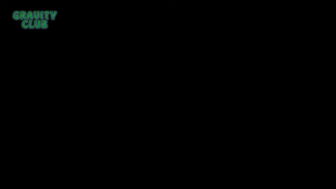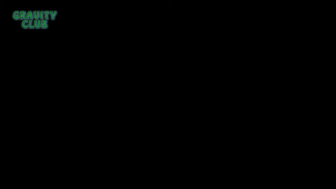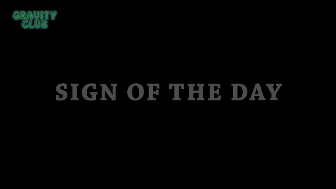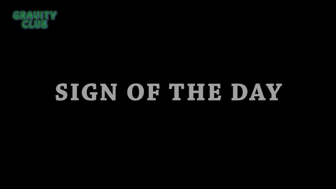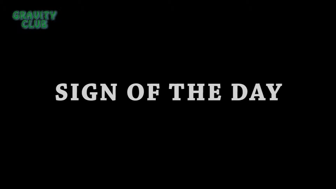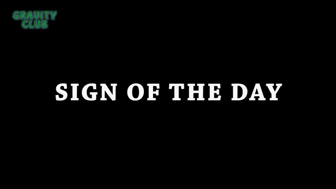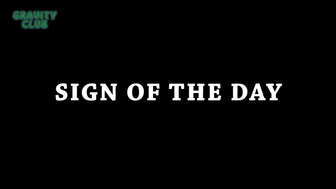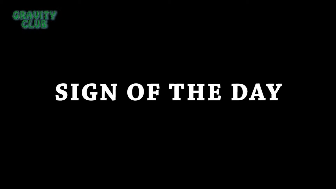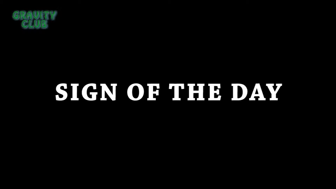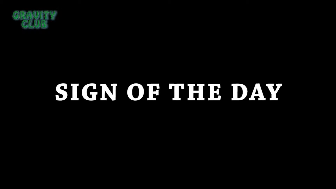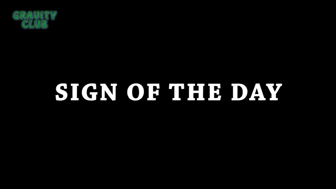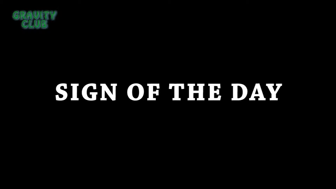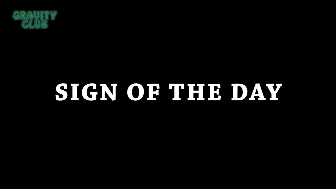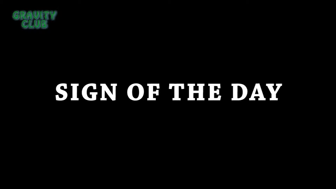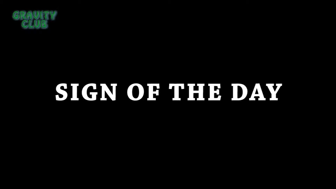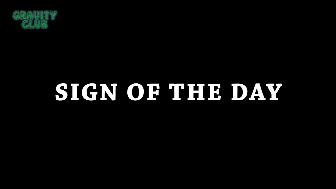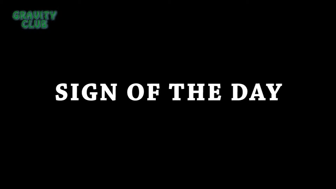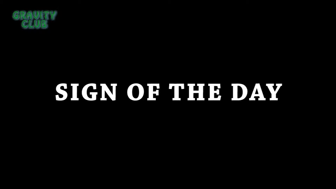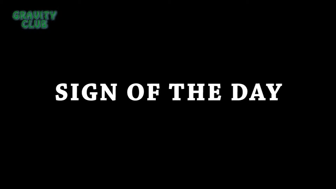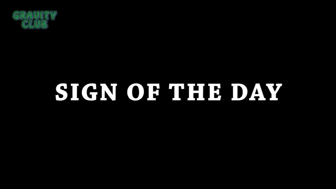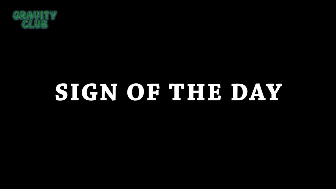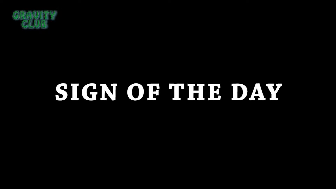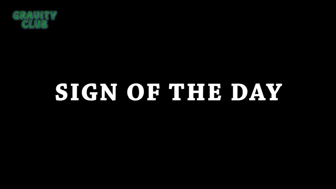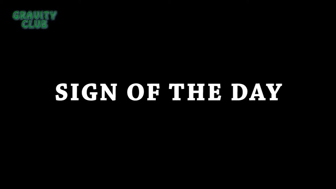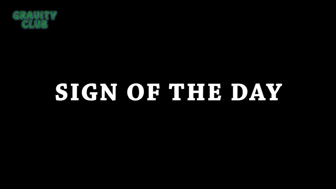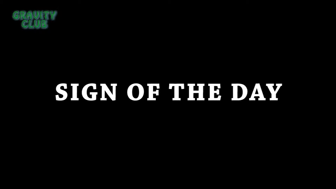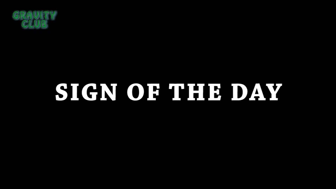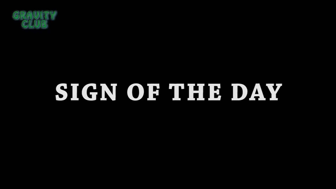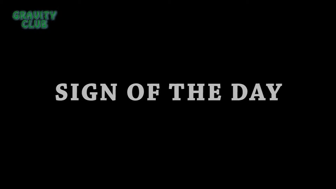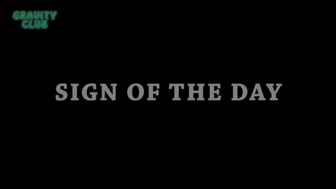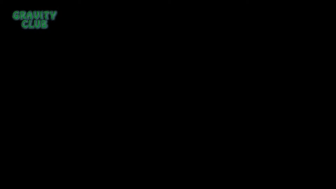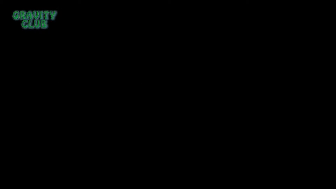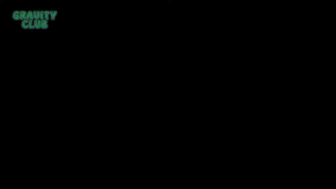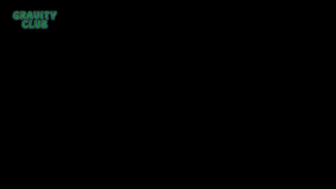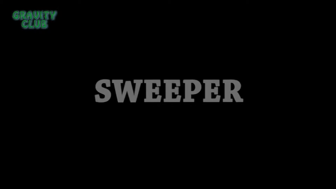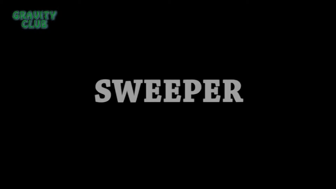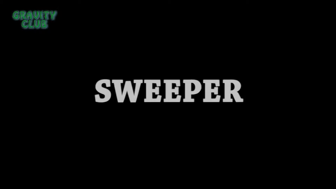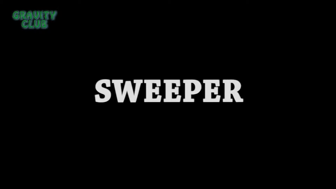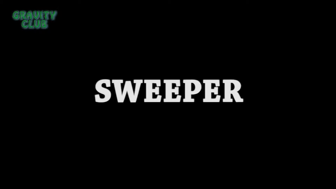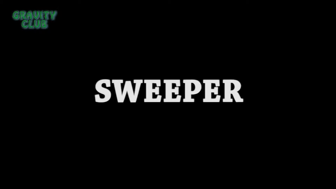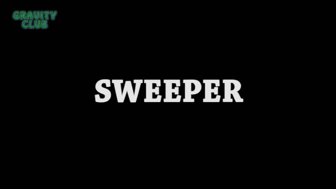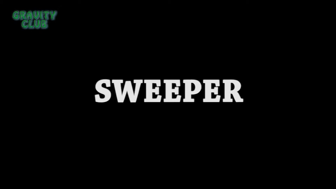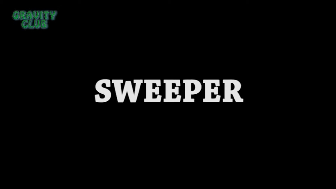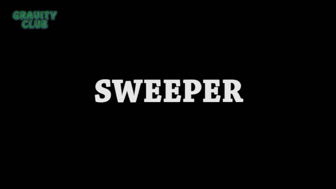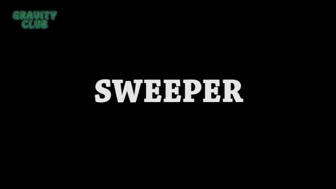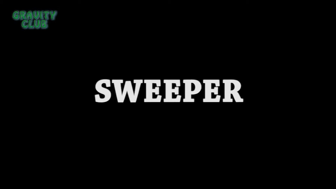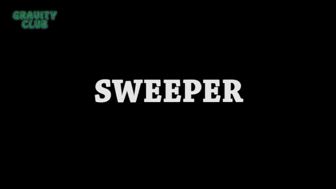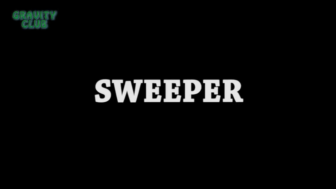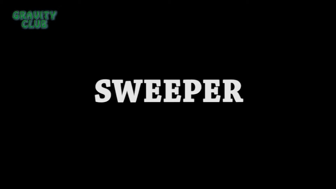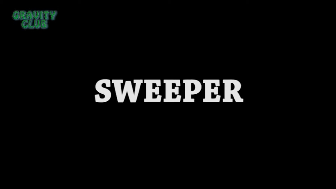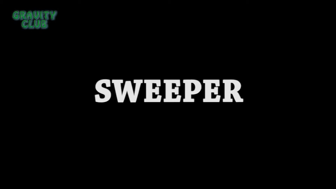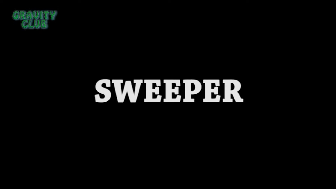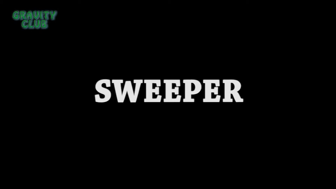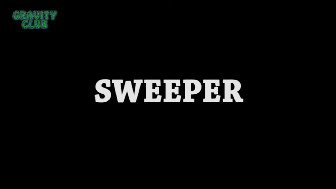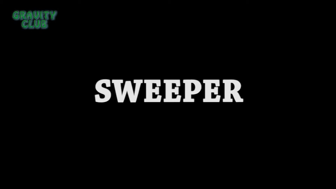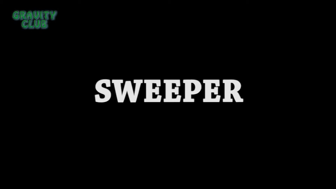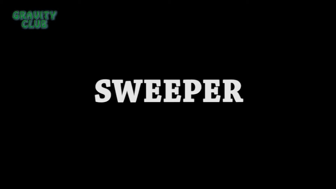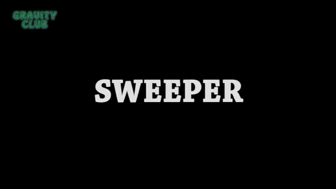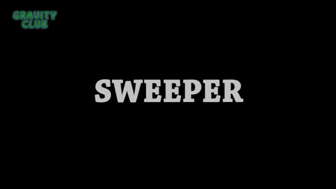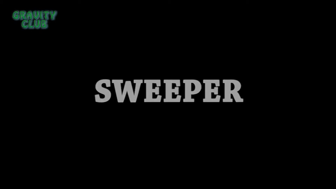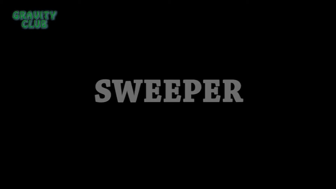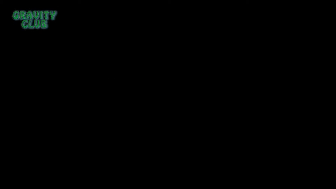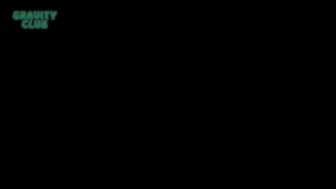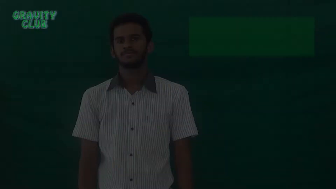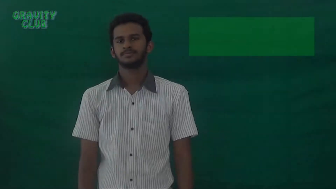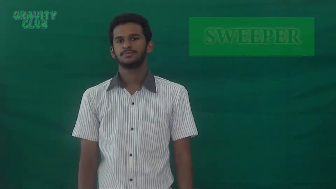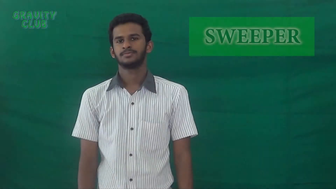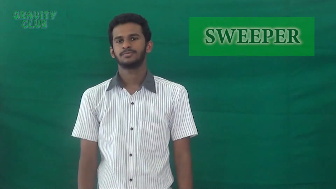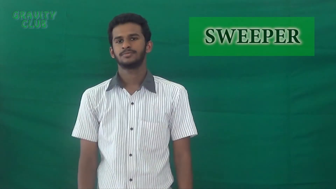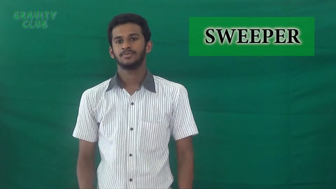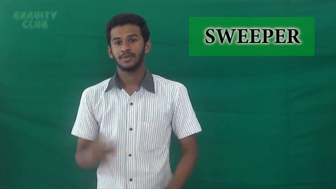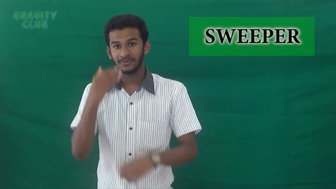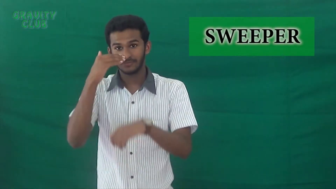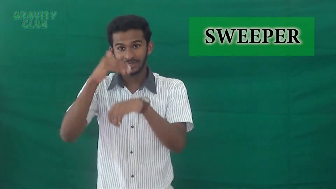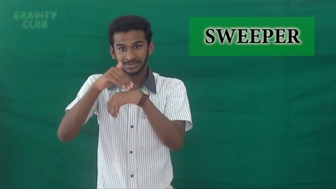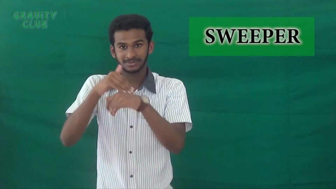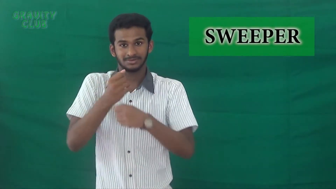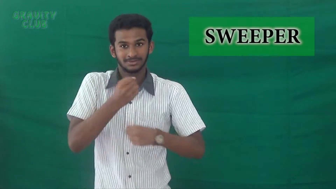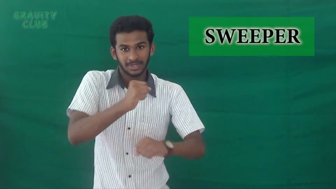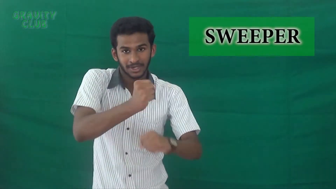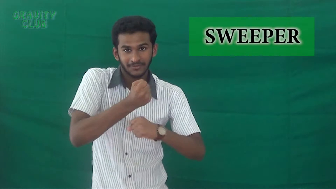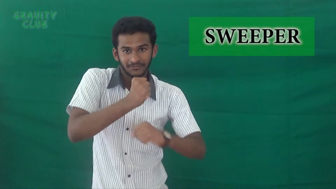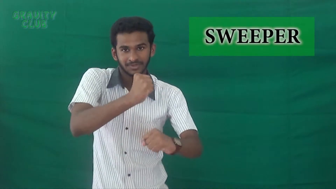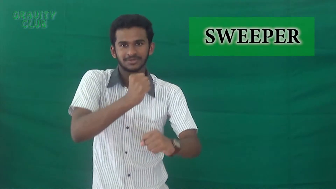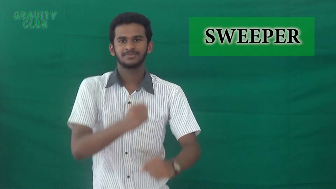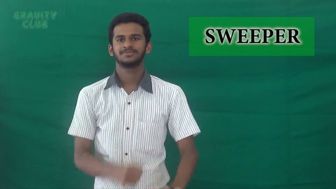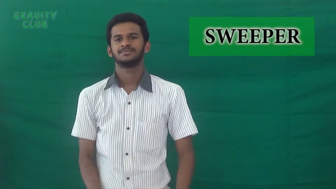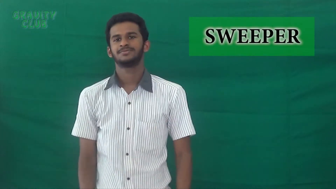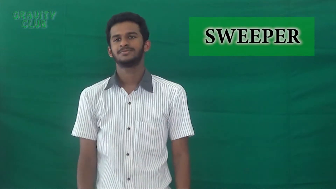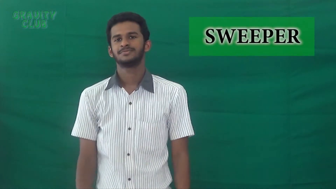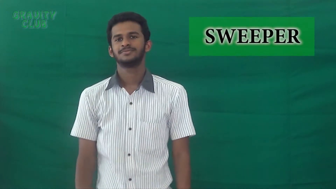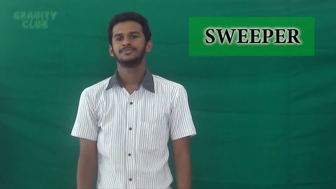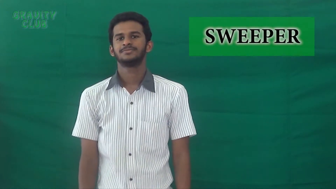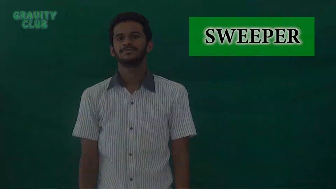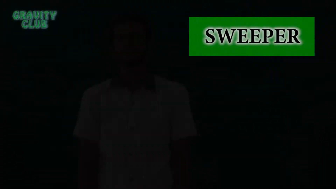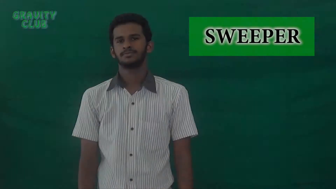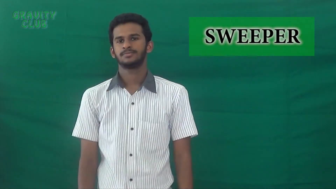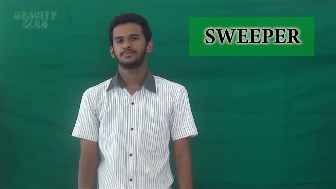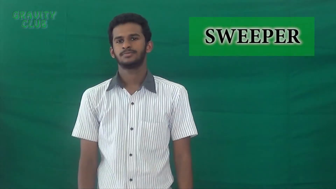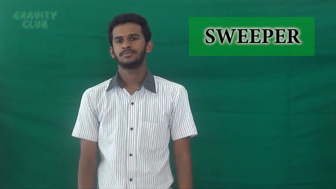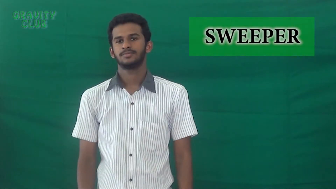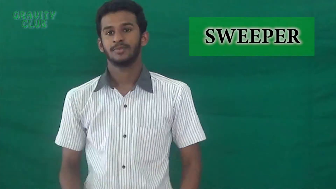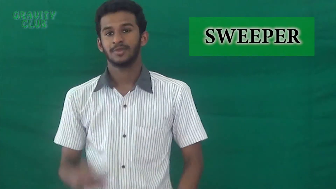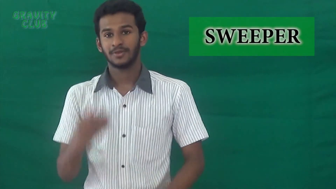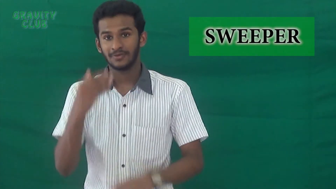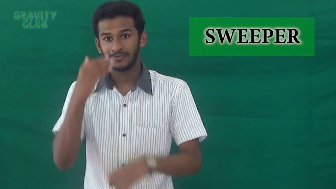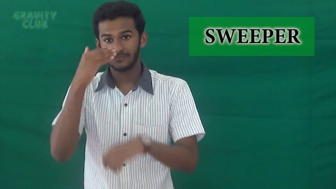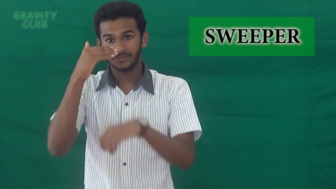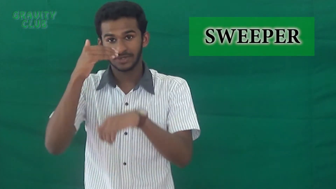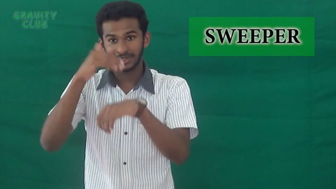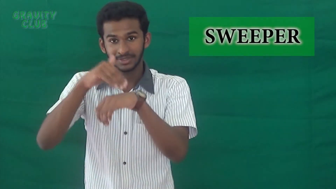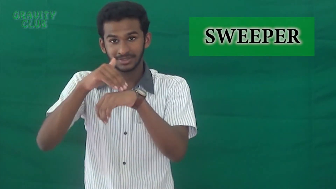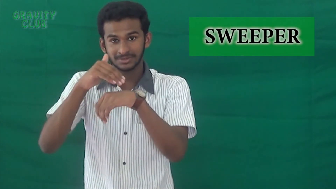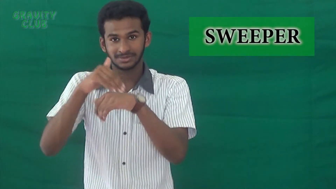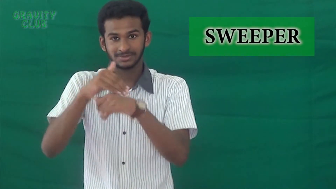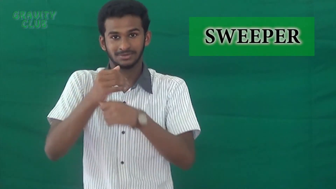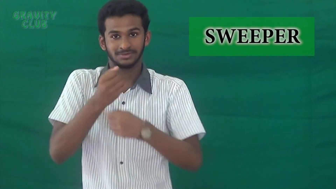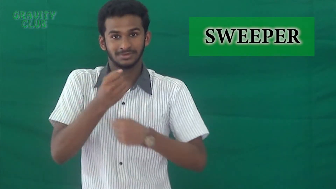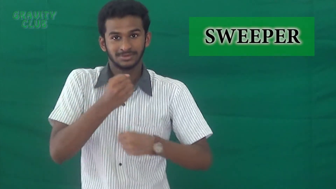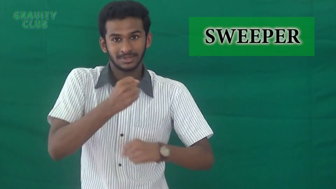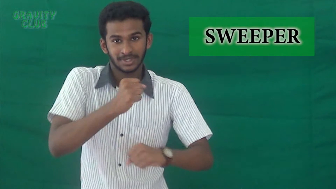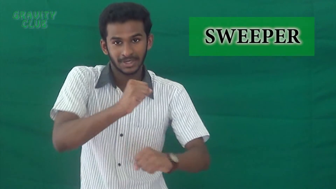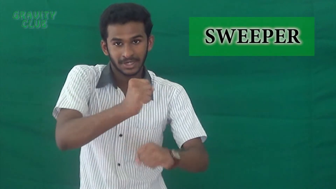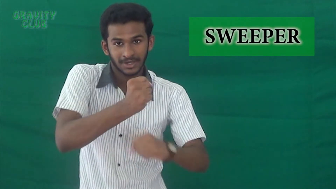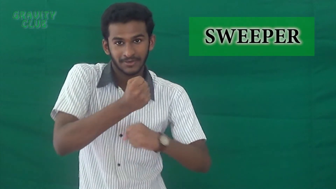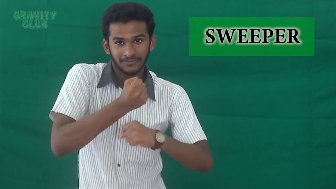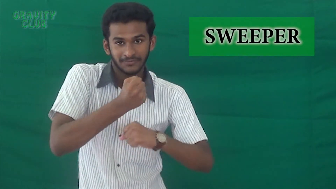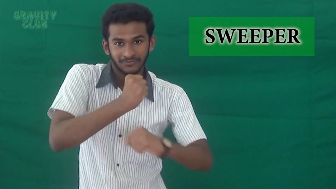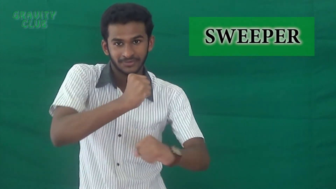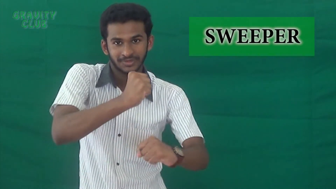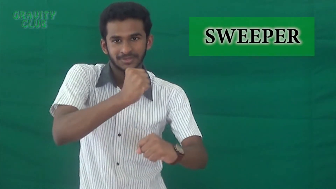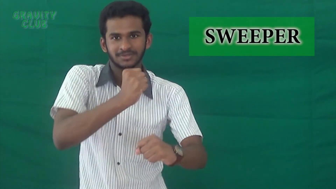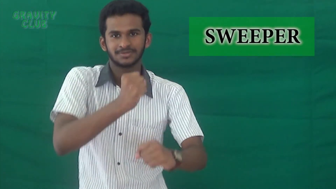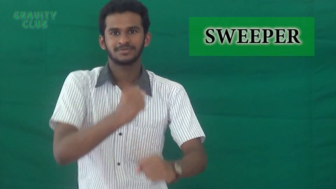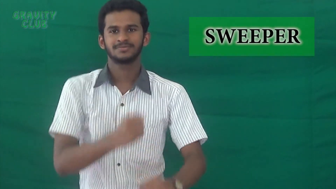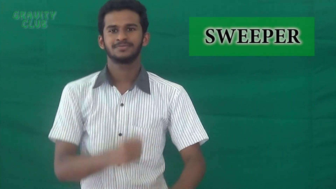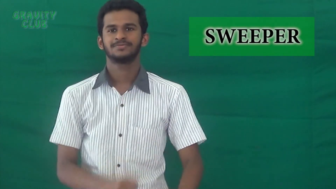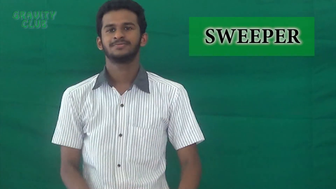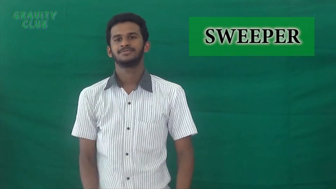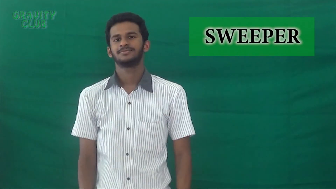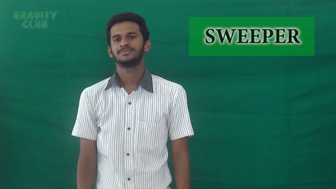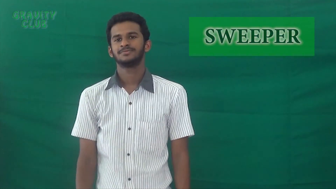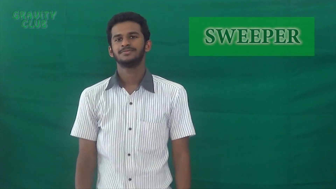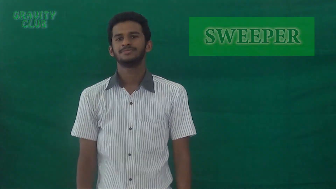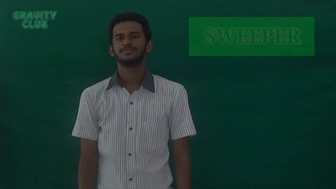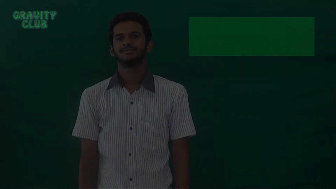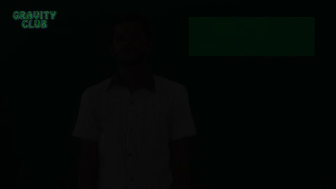Sweeper